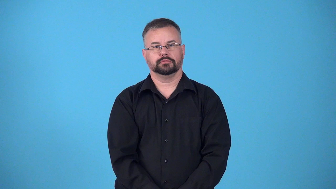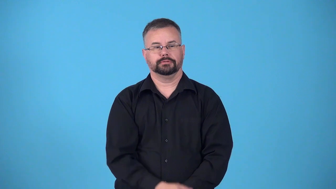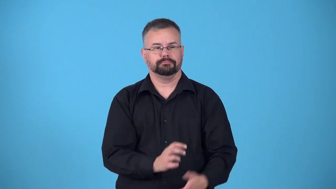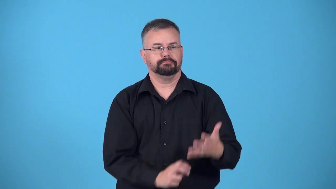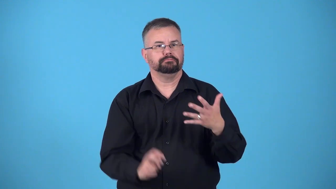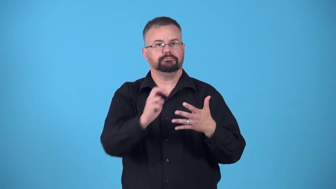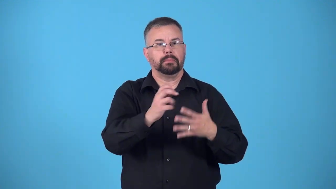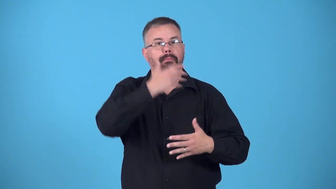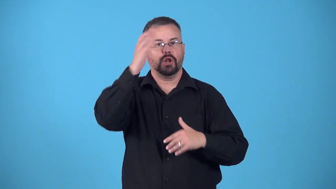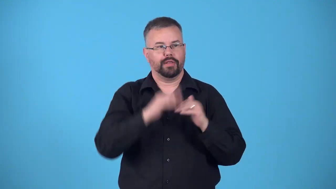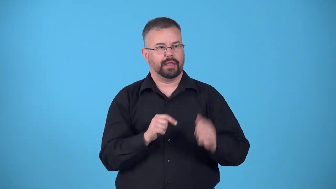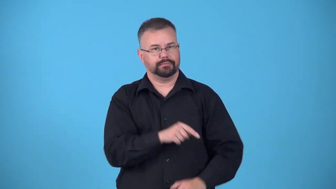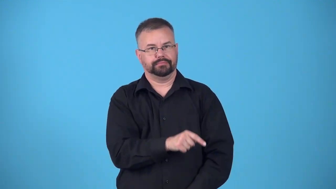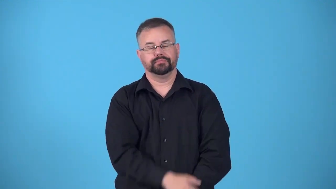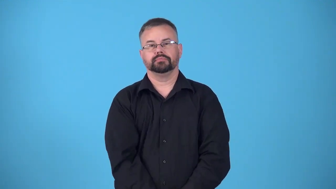rise above